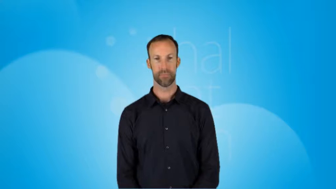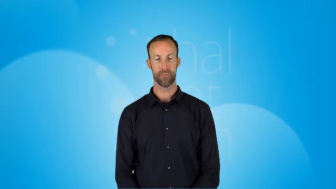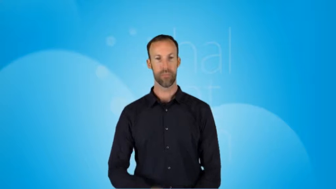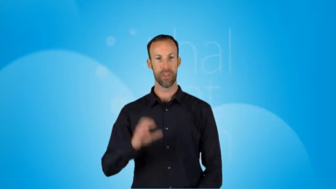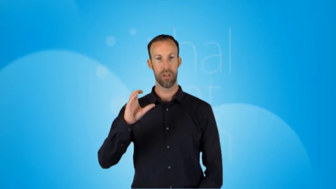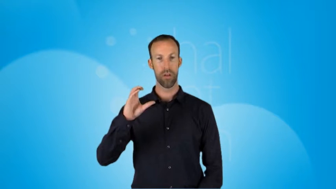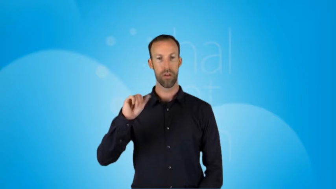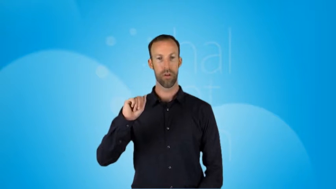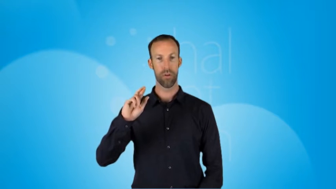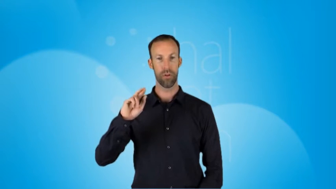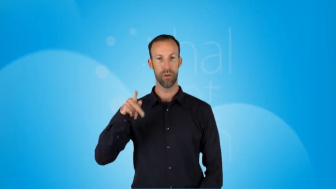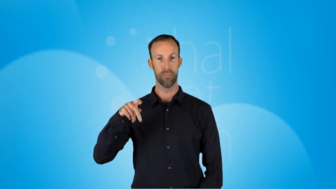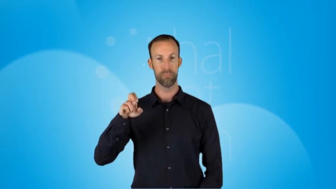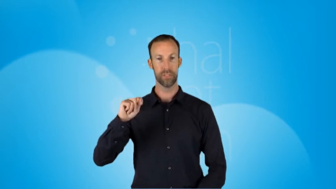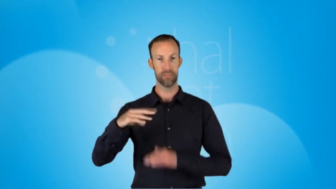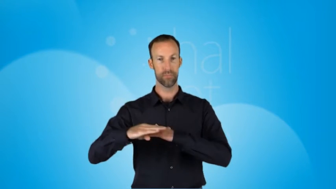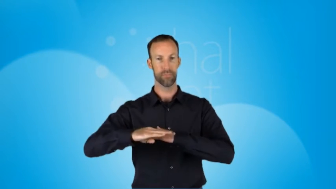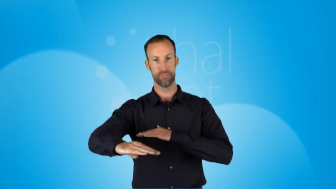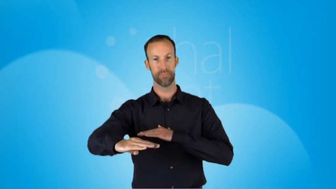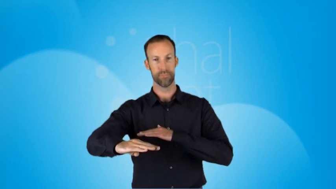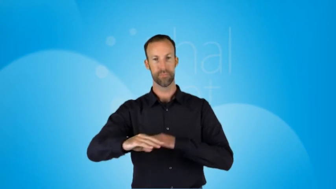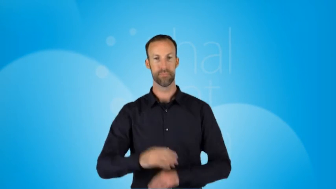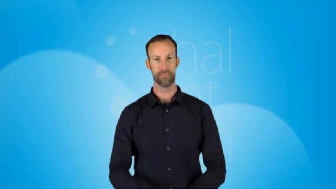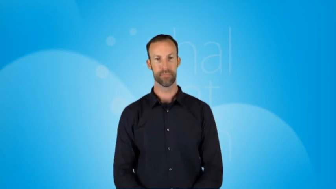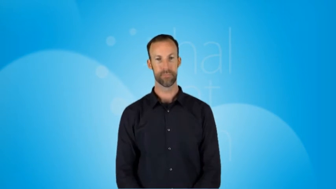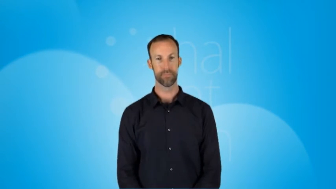carpet